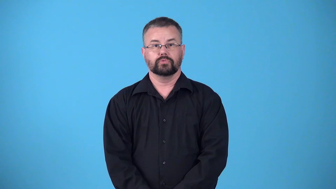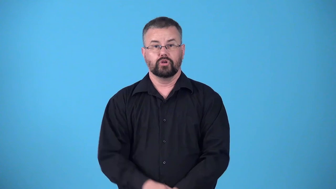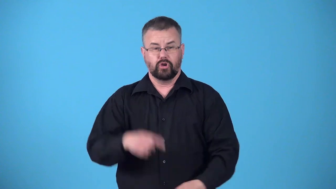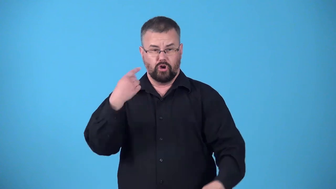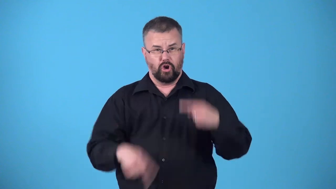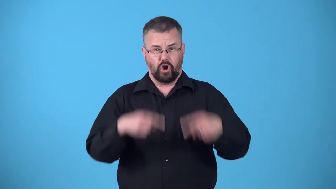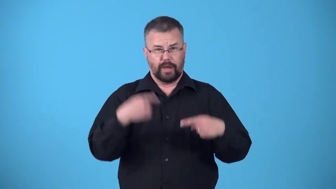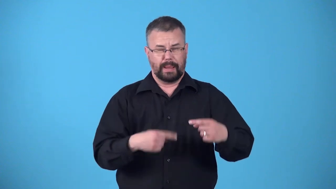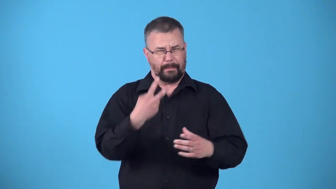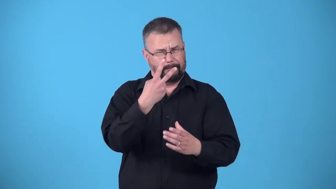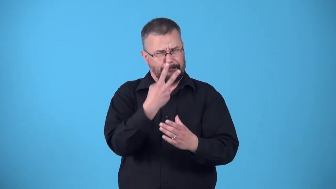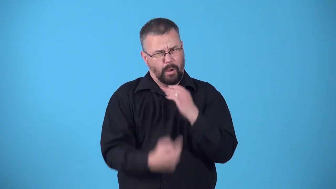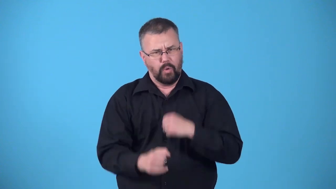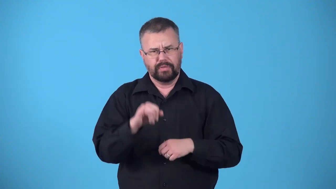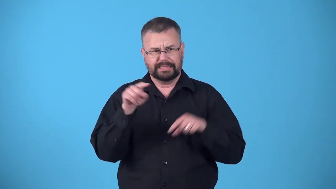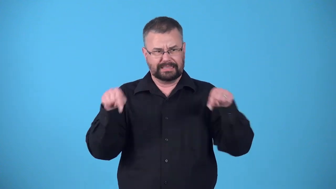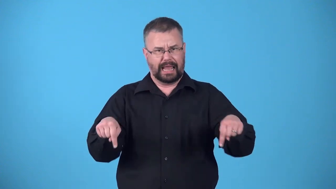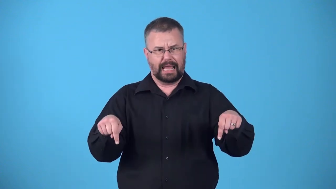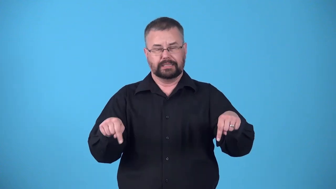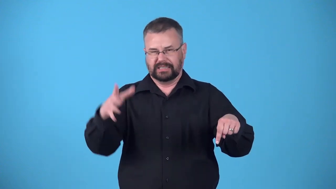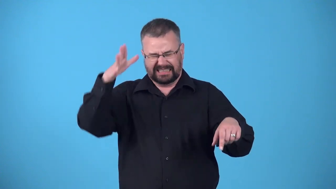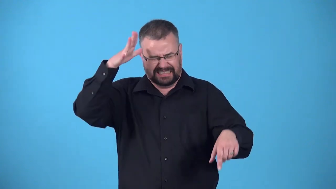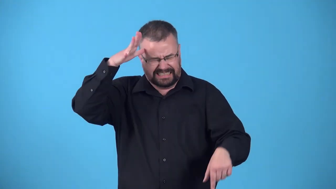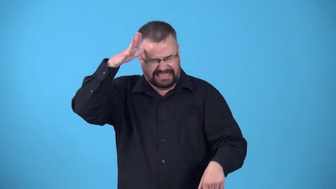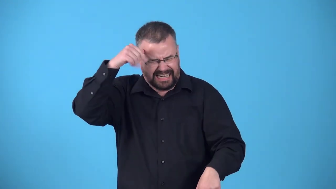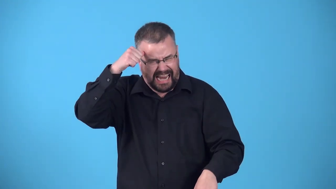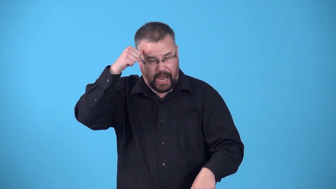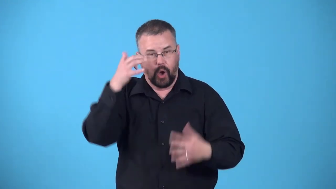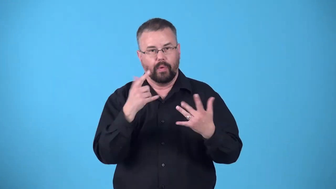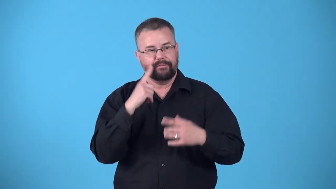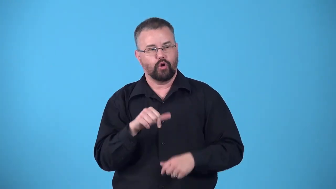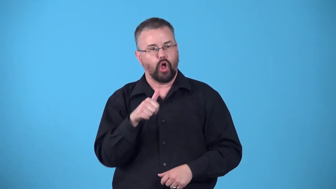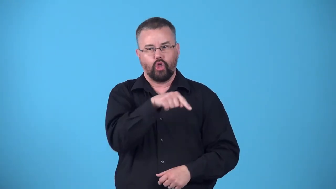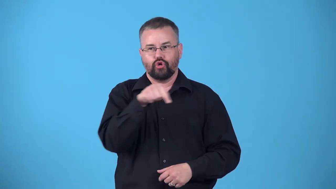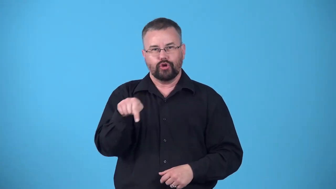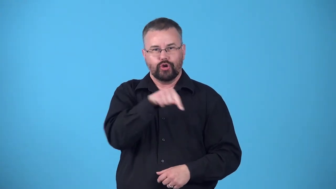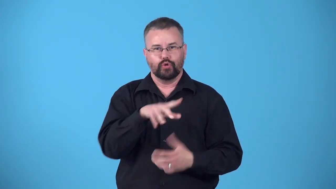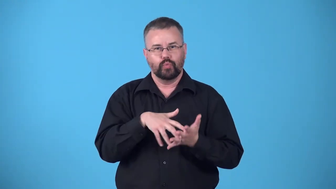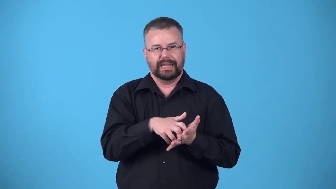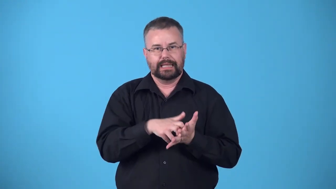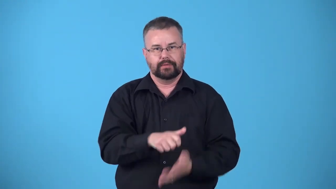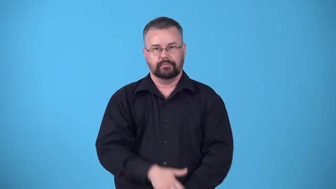battle of nerves